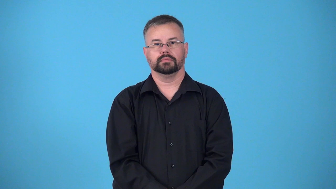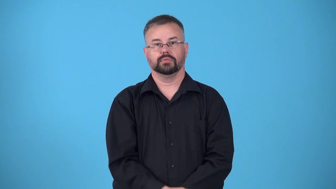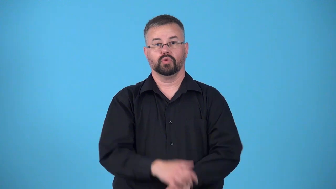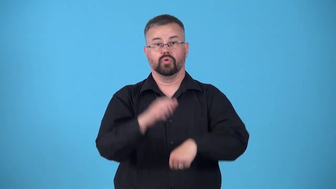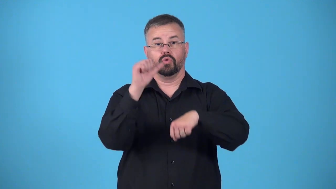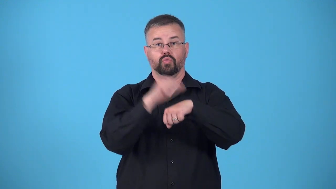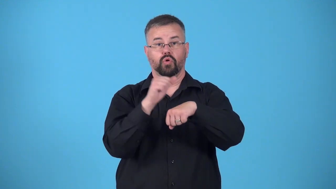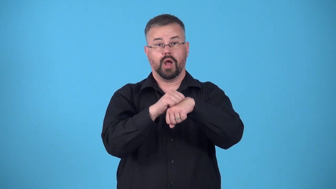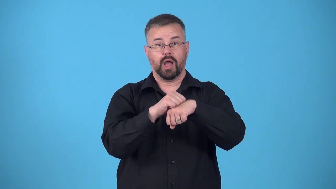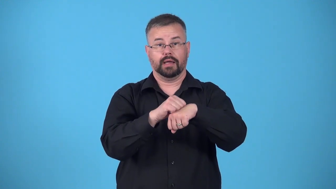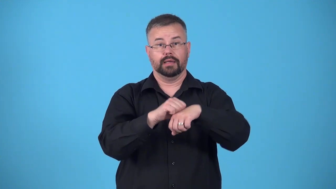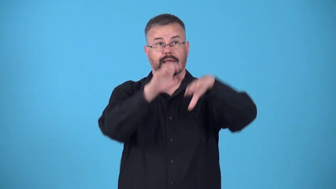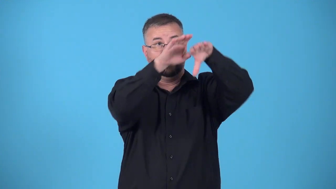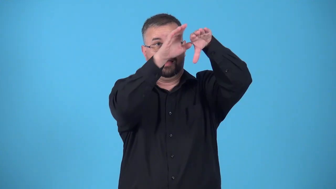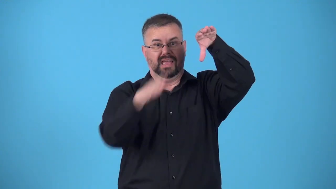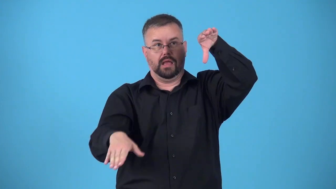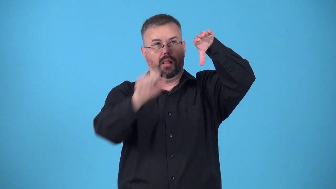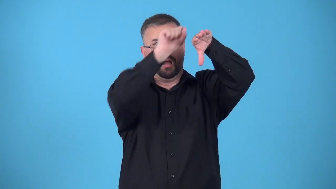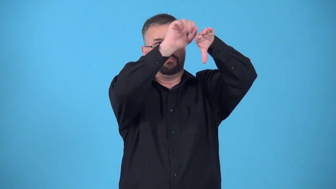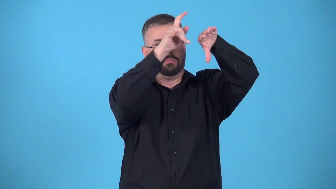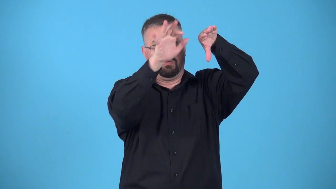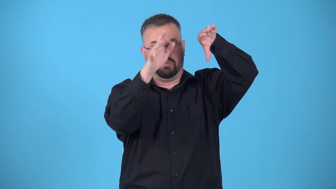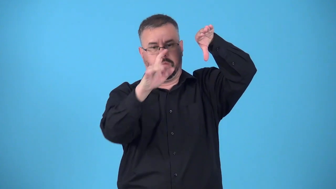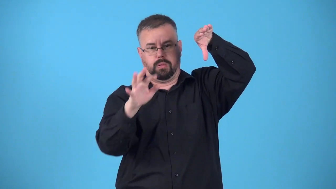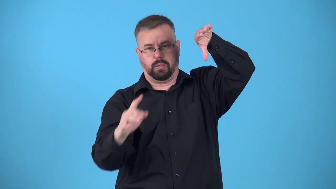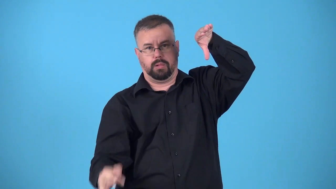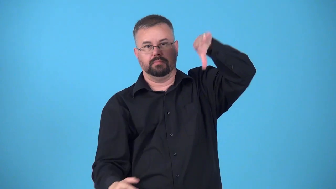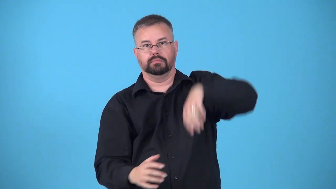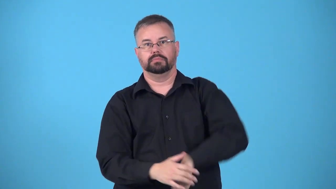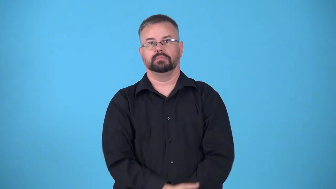rock slide